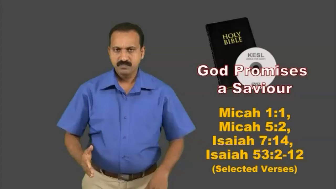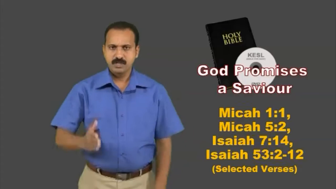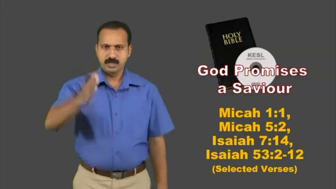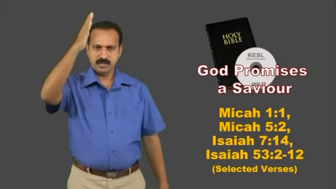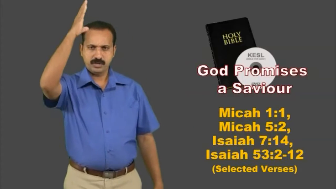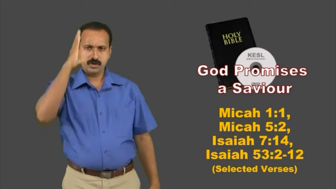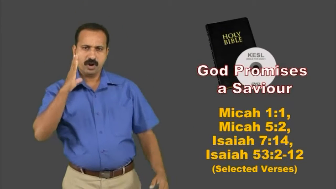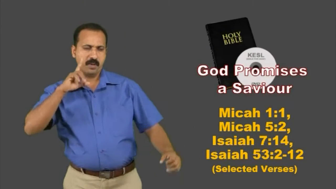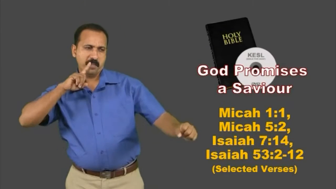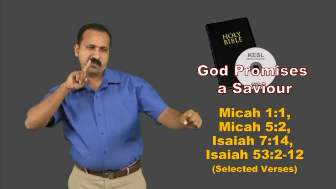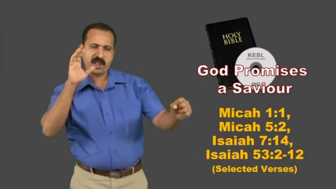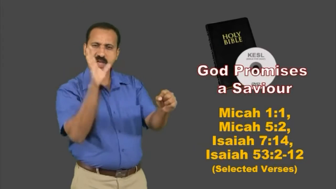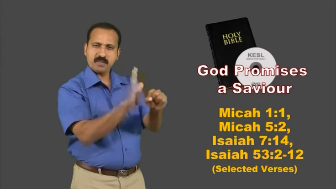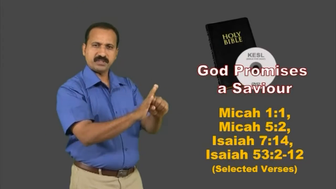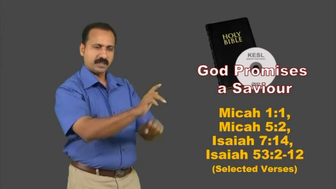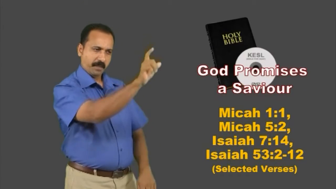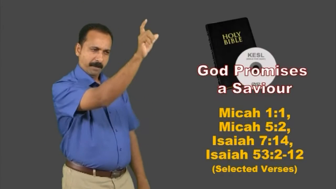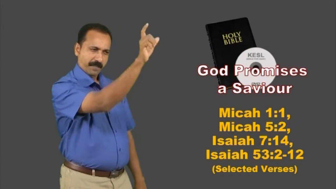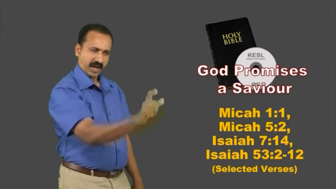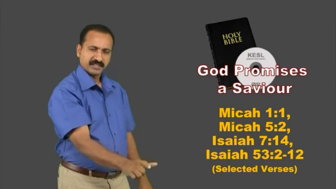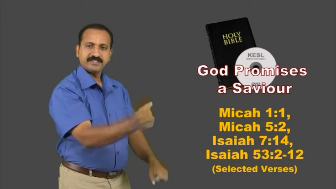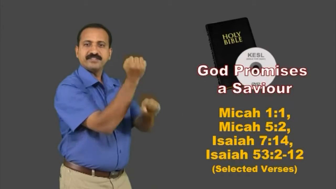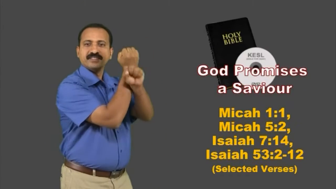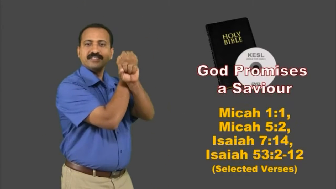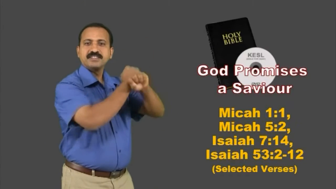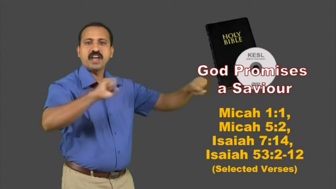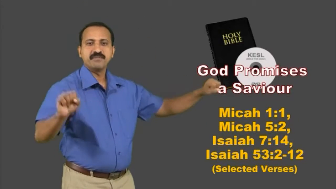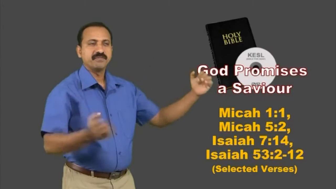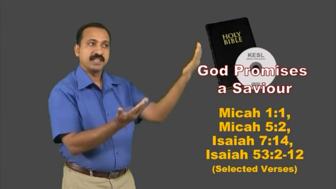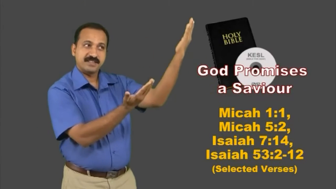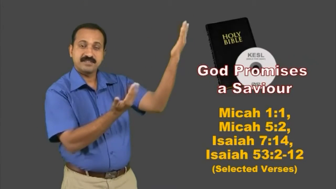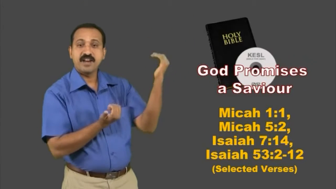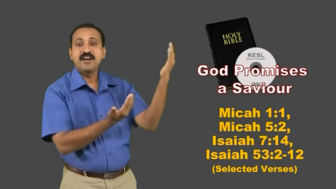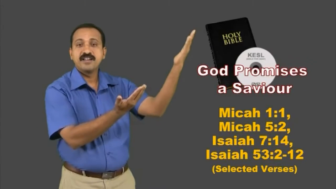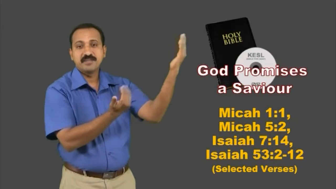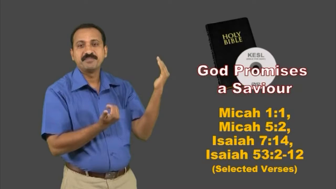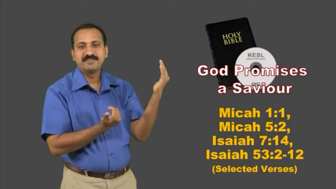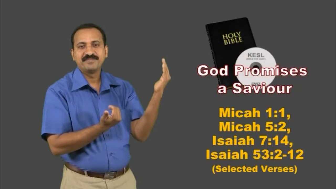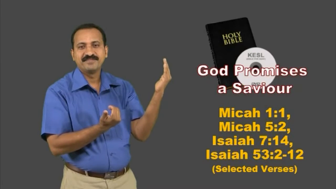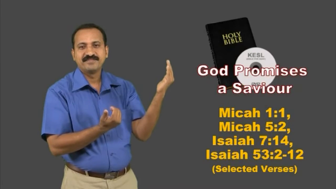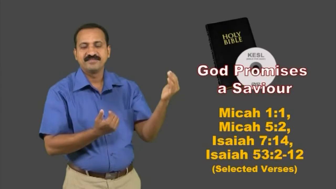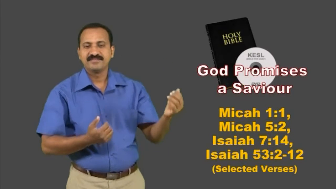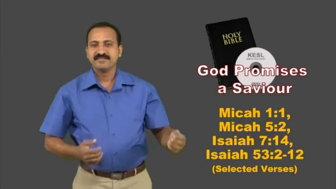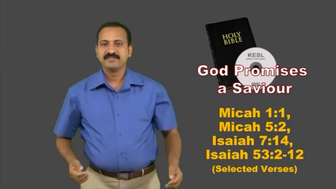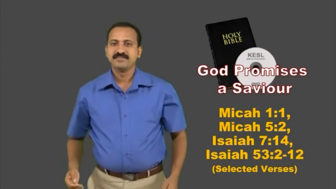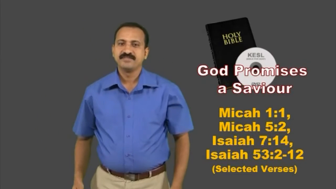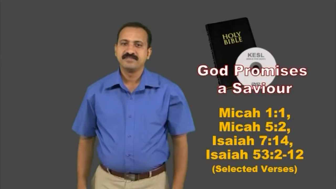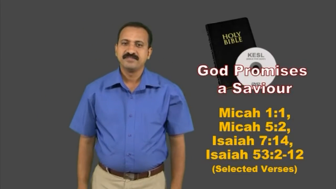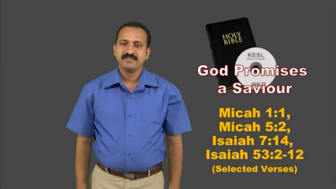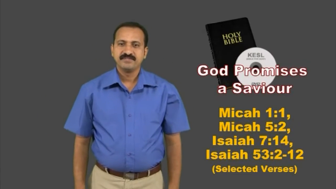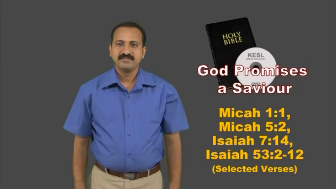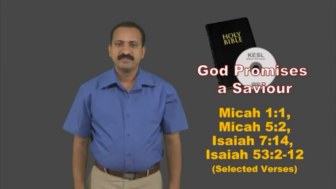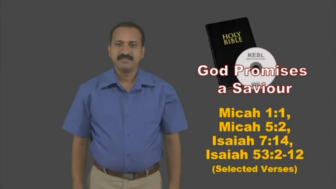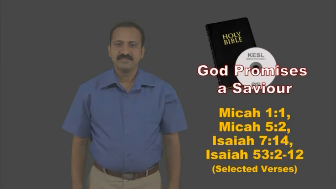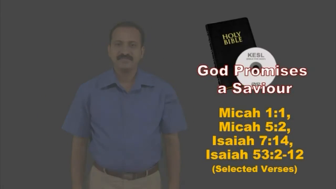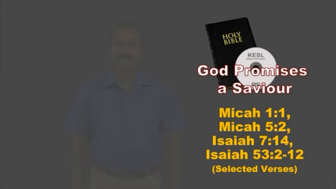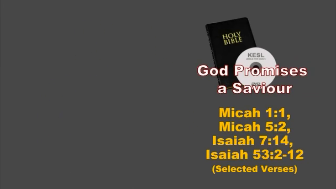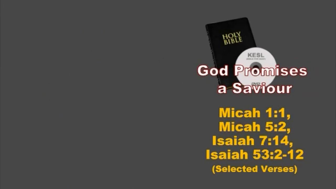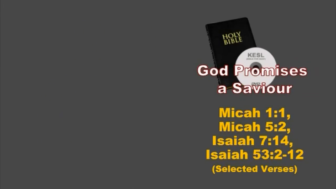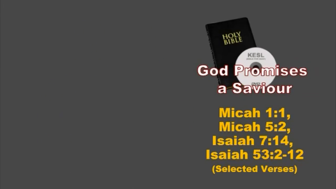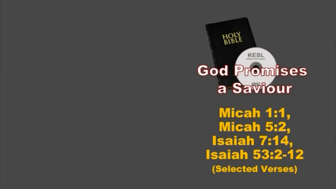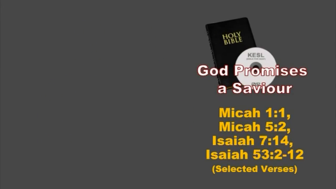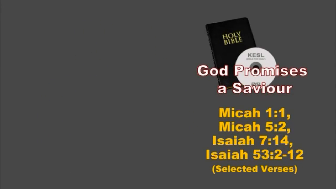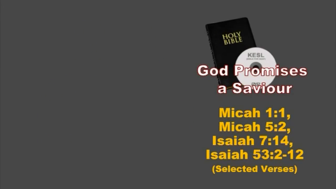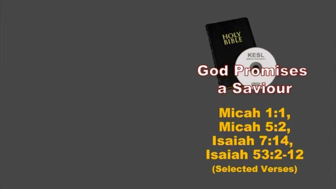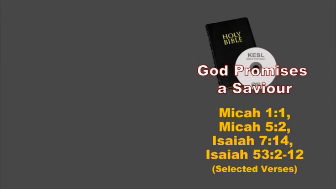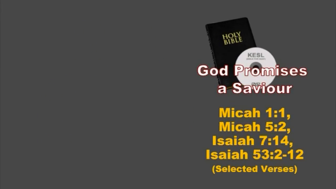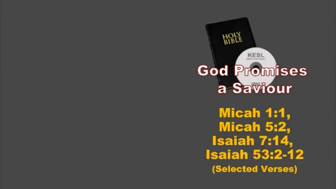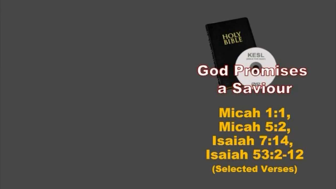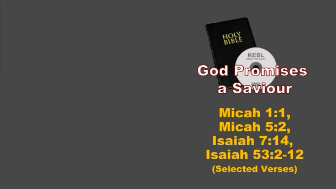God Promises a Saviour